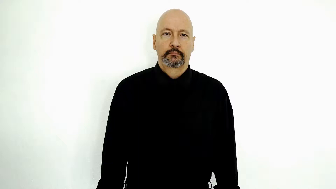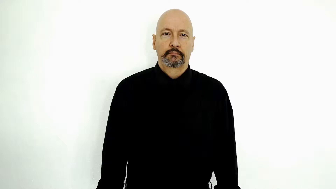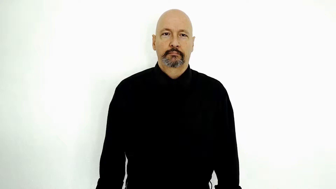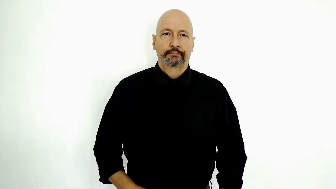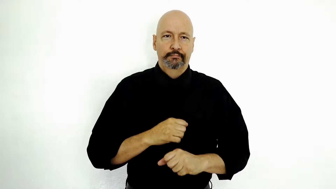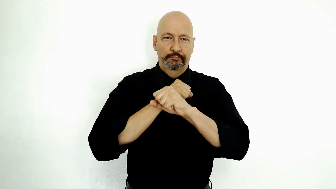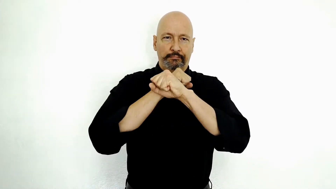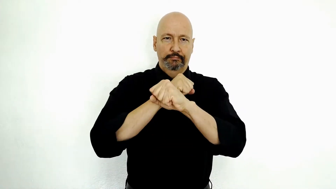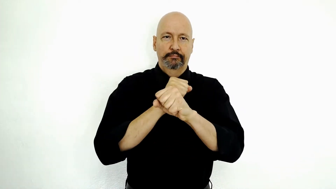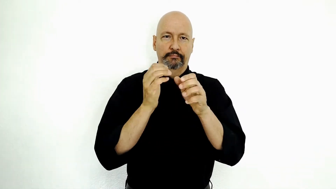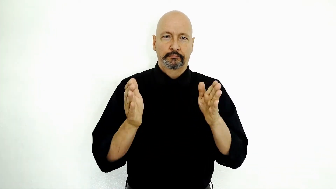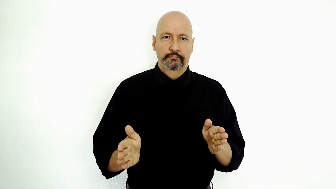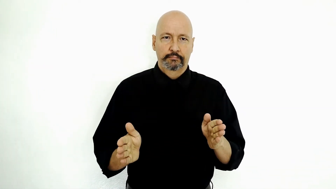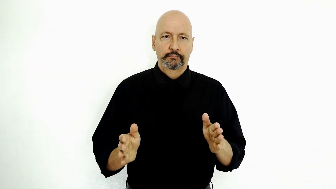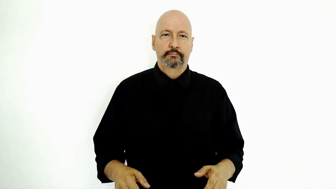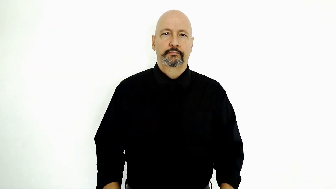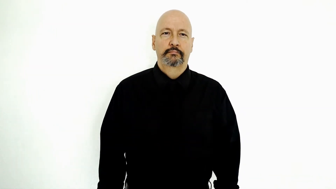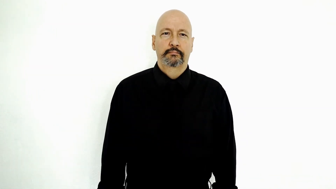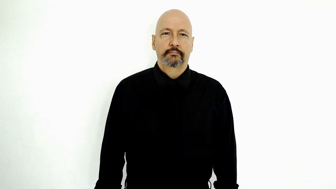DEFENDER-[DEFEND-PERSON]